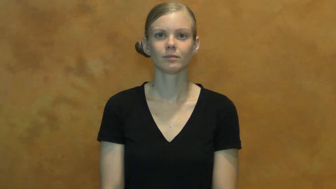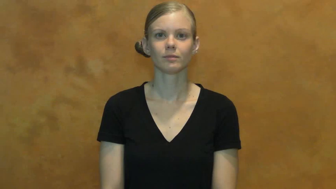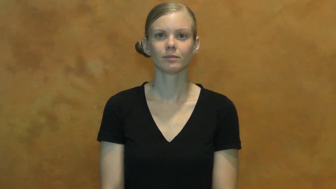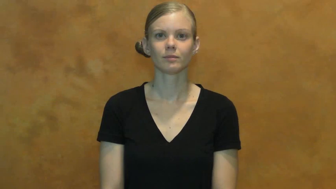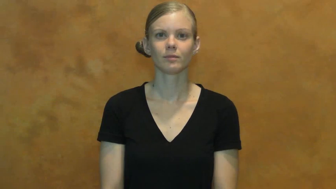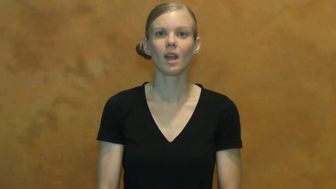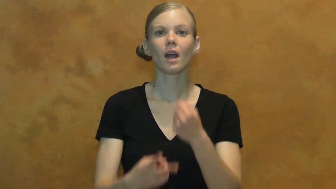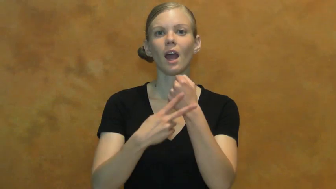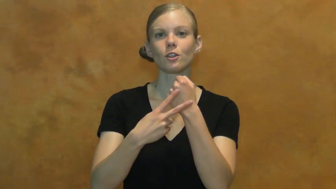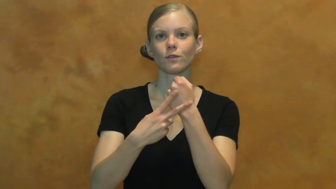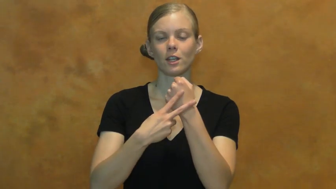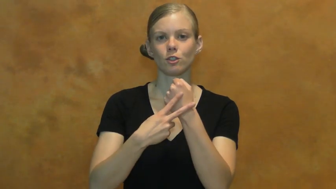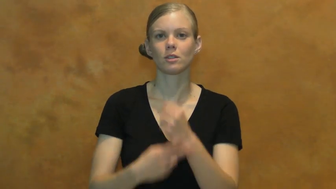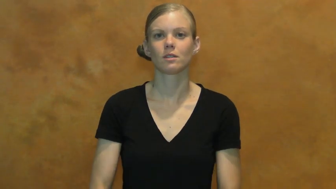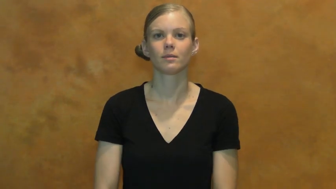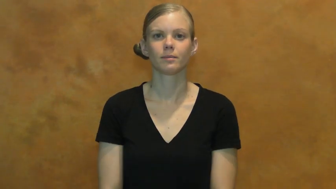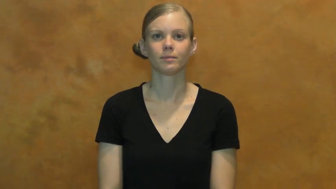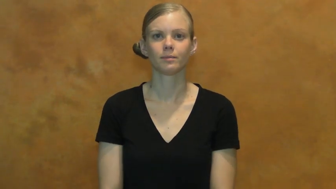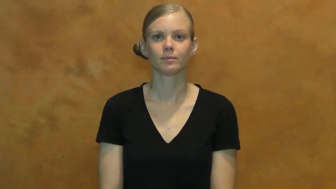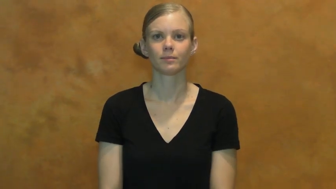conservation